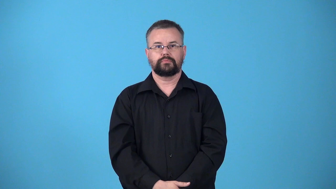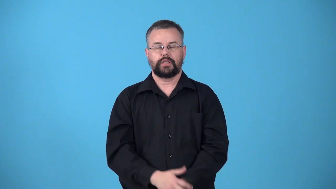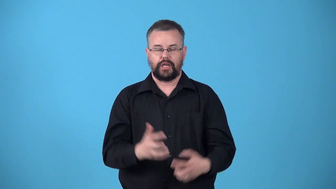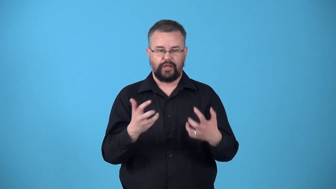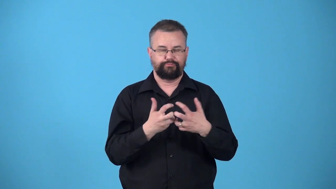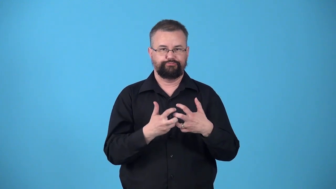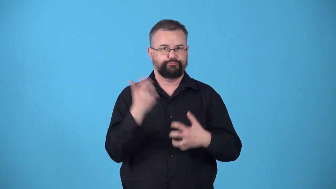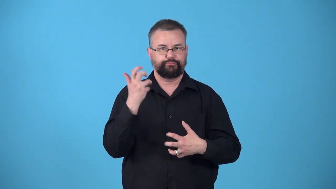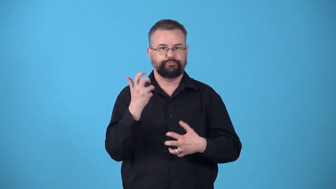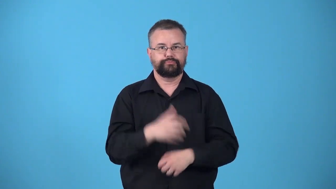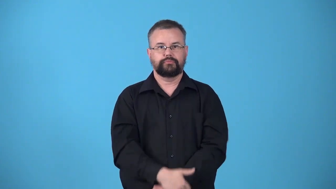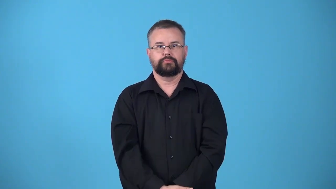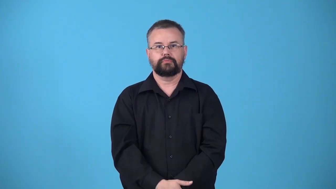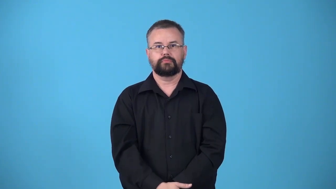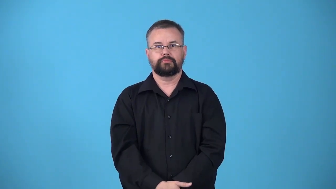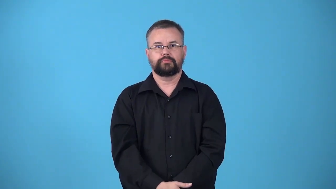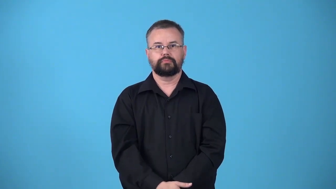unsuitable